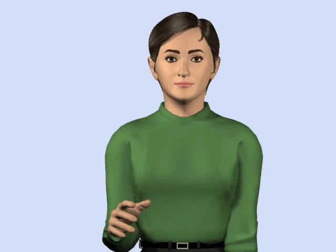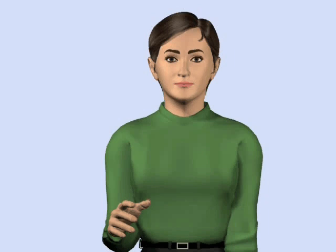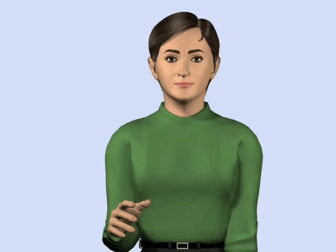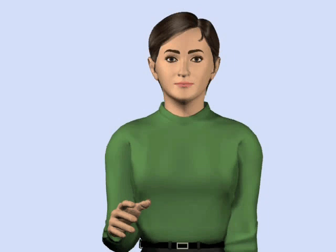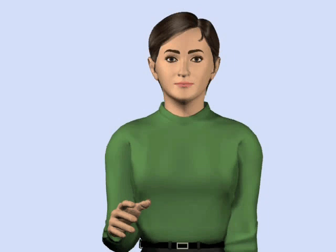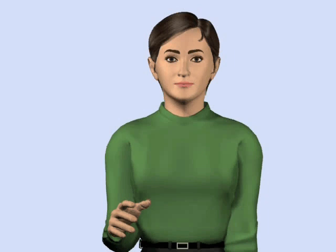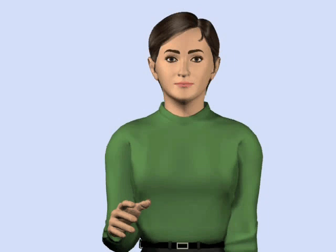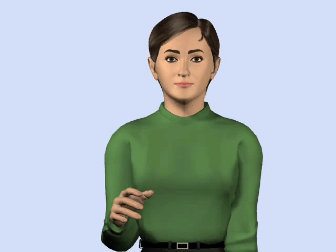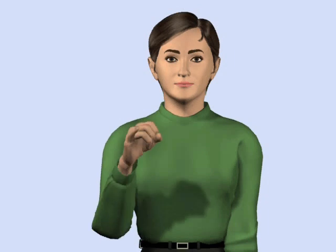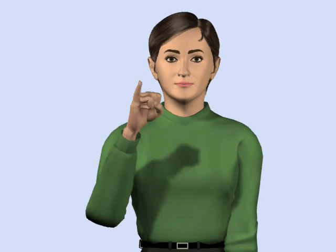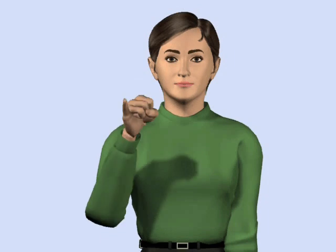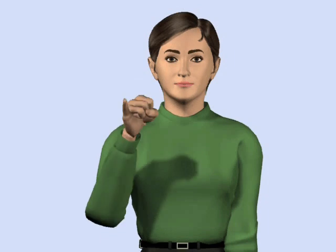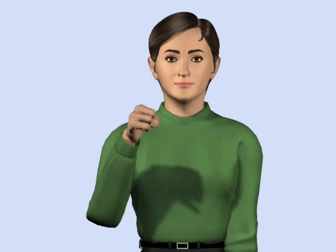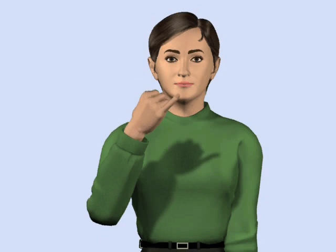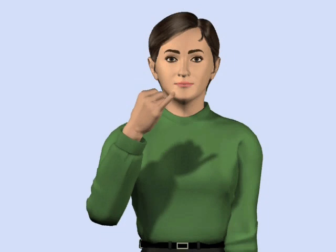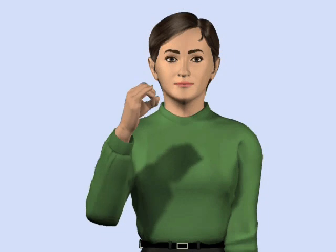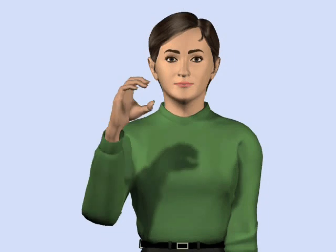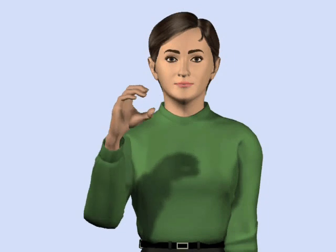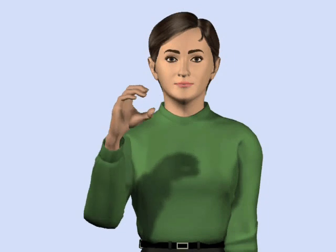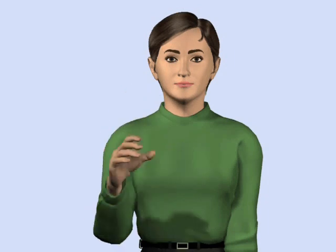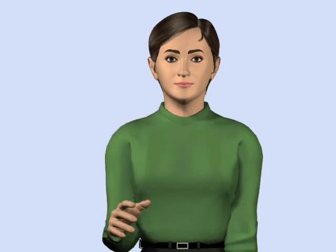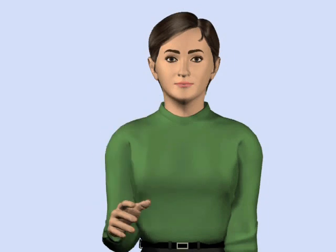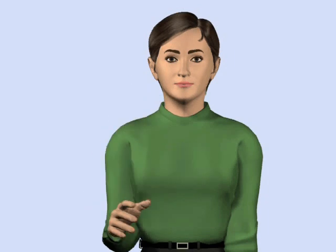Junction City,KA,Jefferson City,MO,Jersey City,NJ,Johnson City,TN